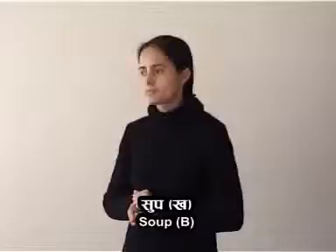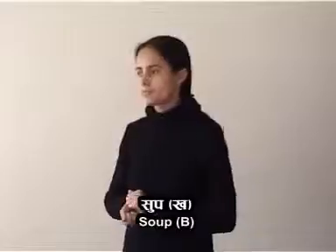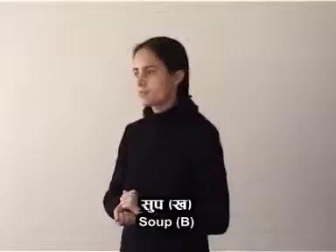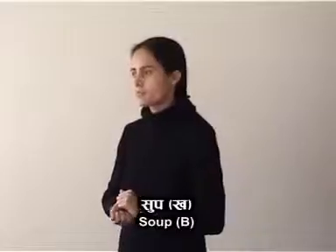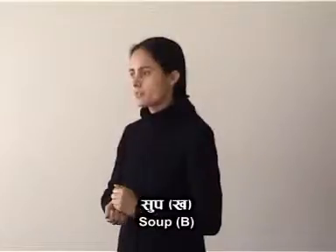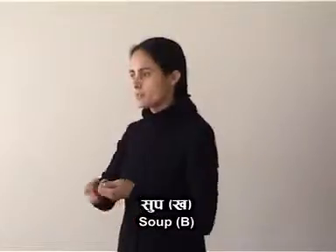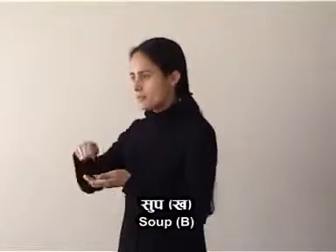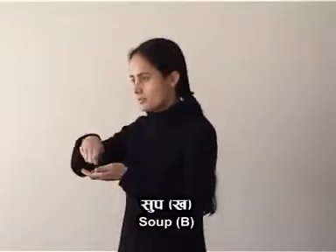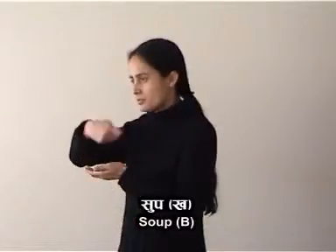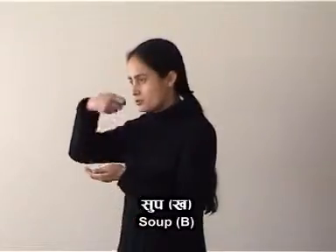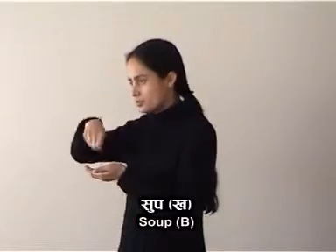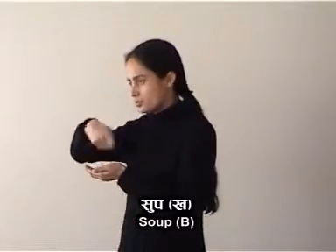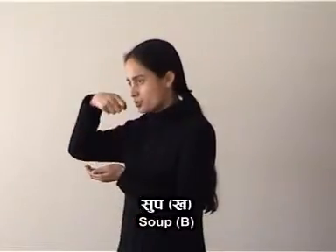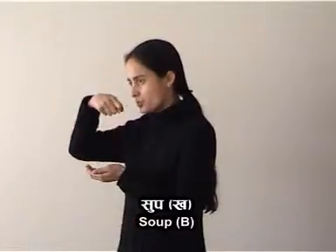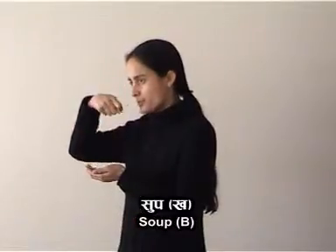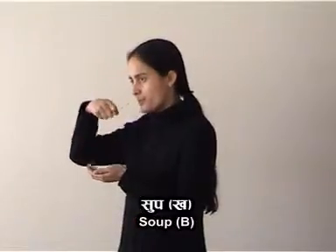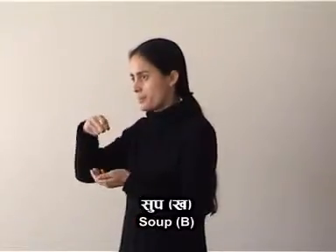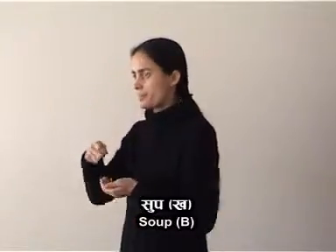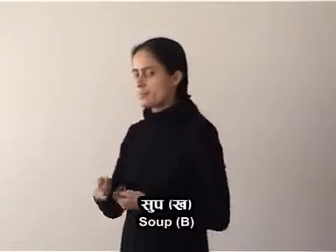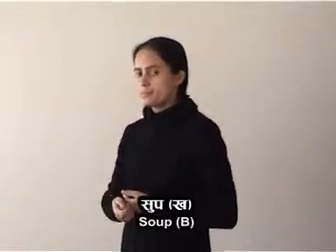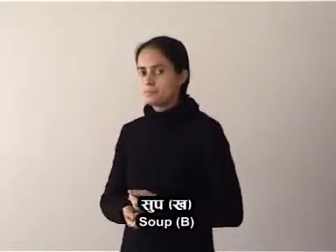soup